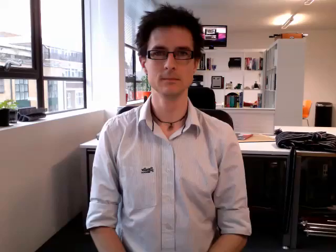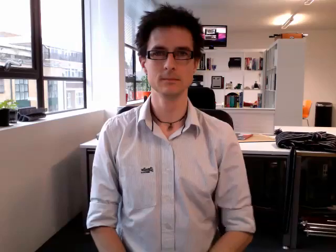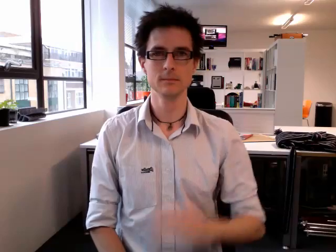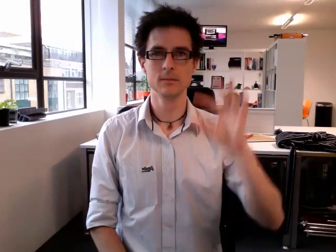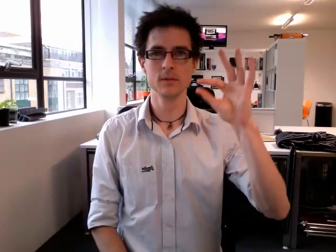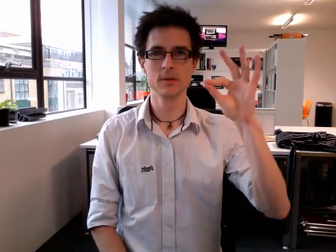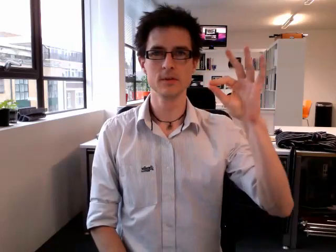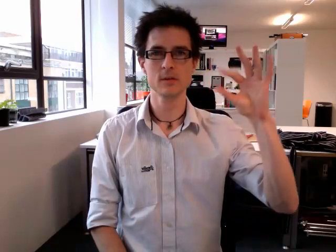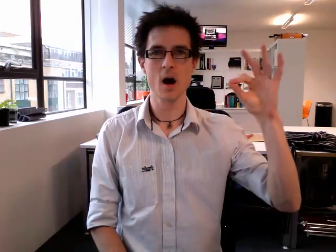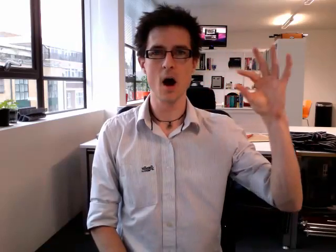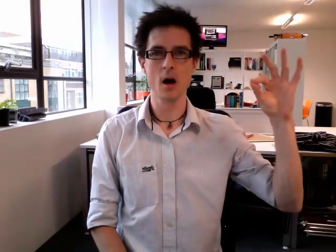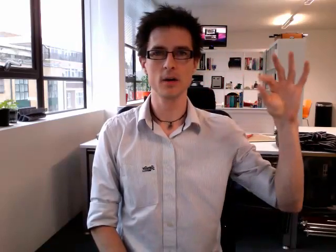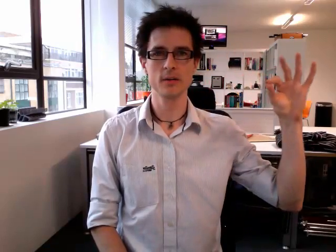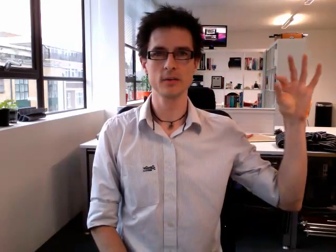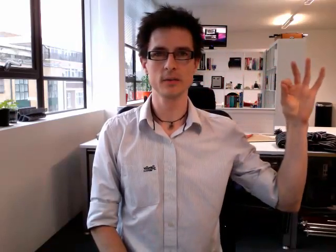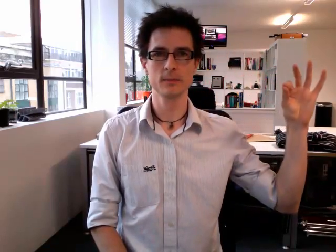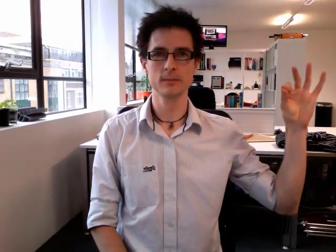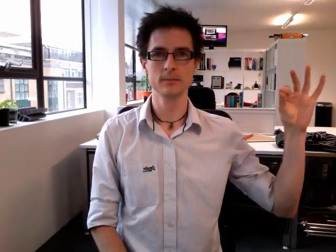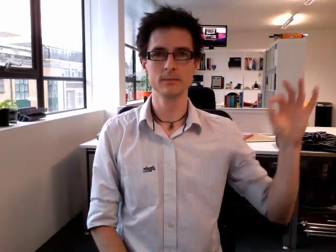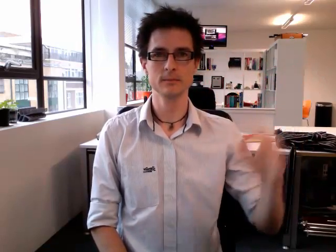stars